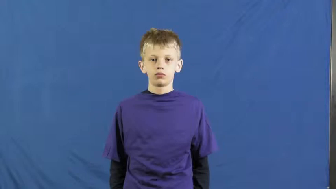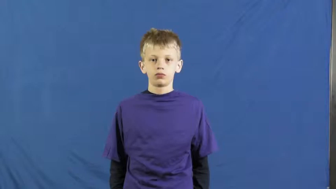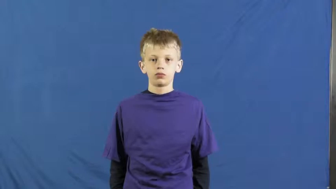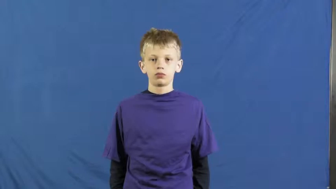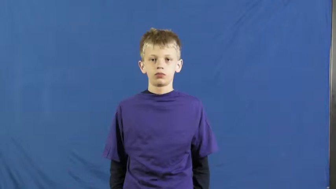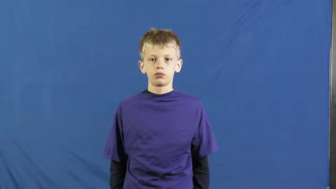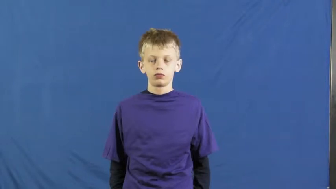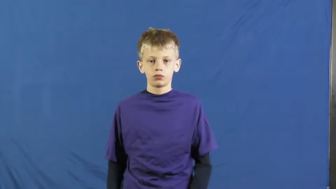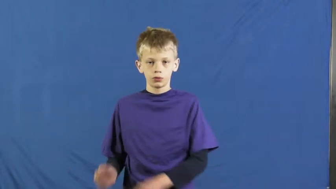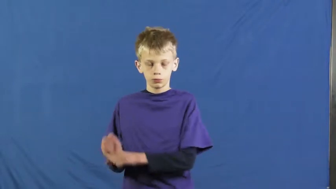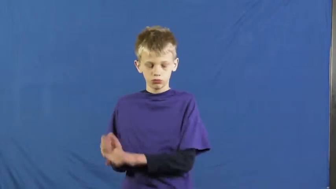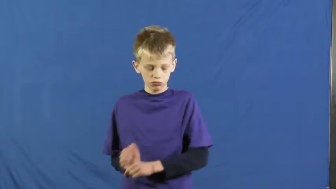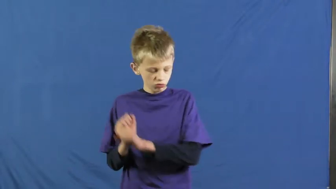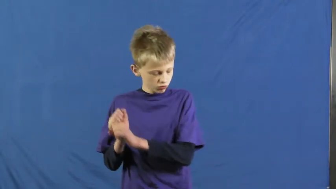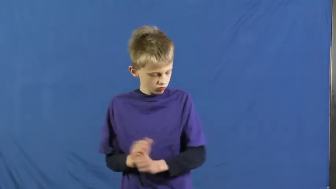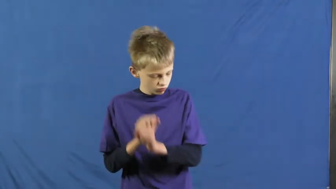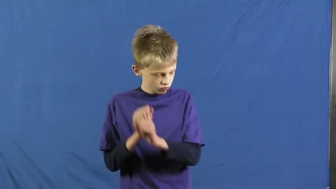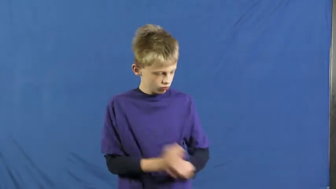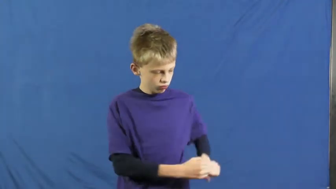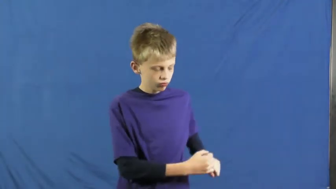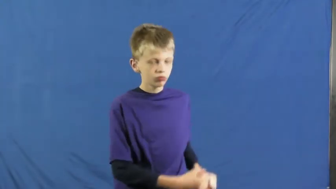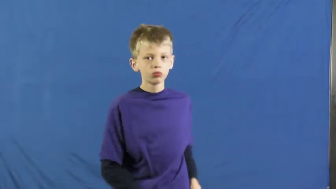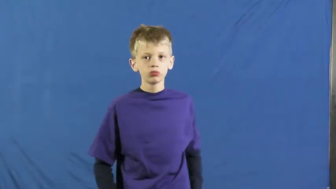broom